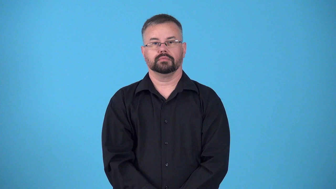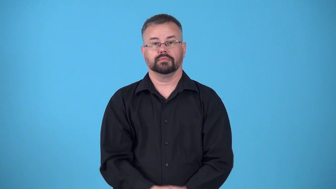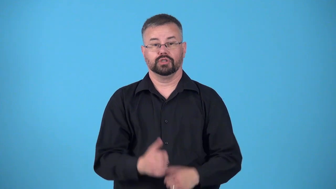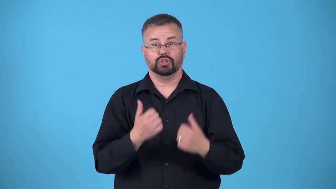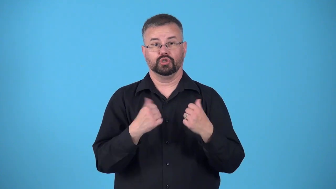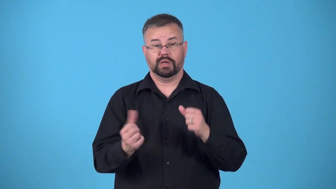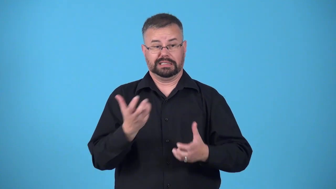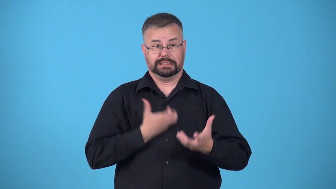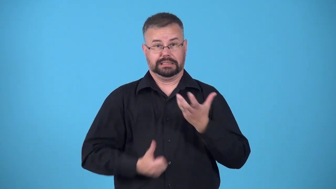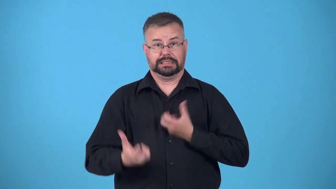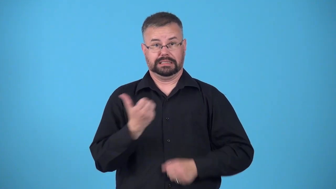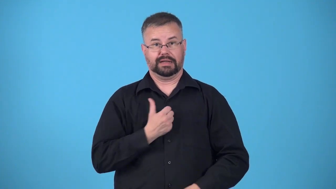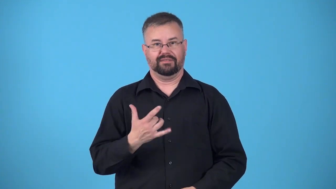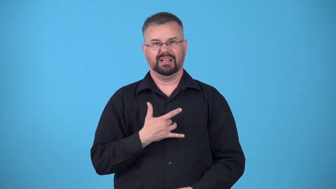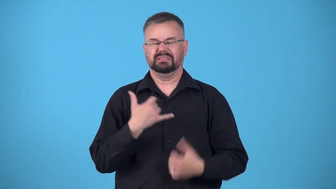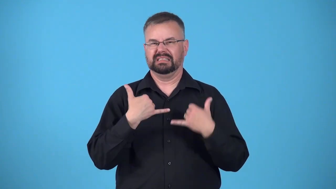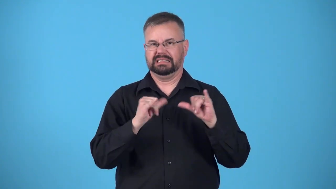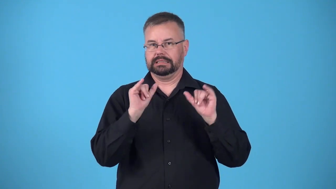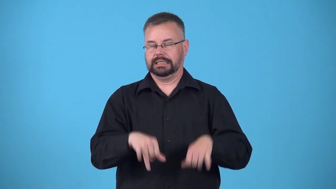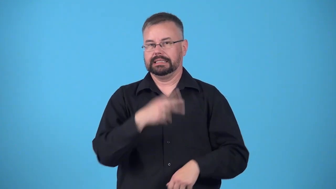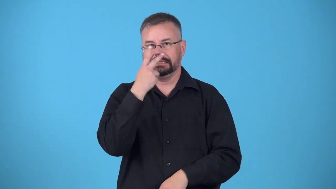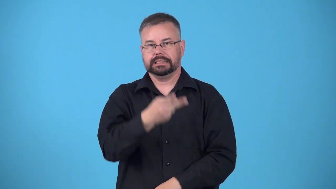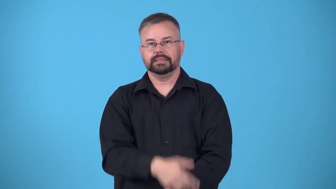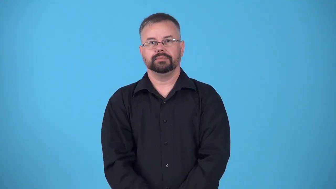show through